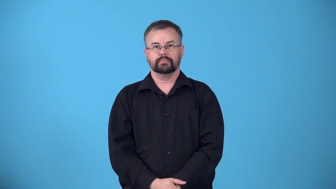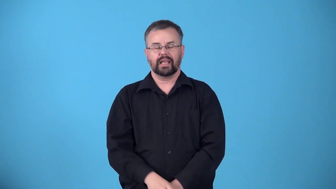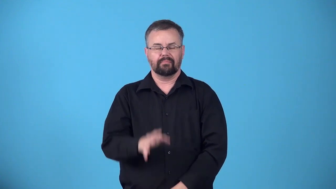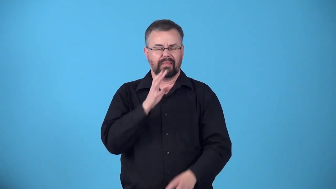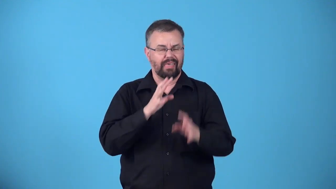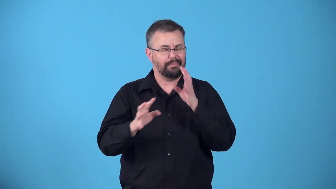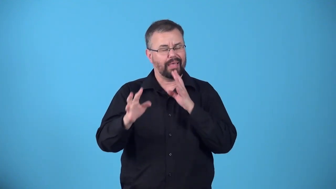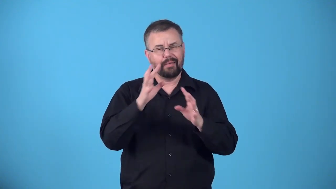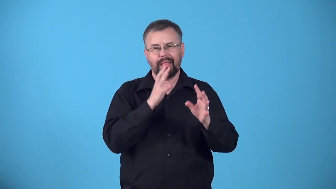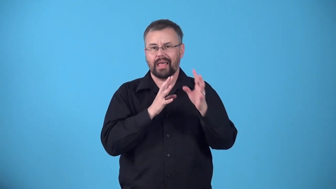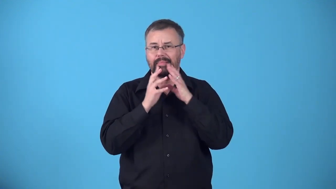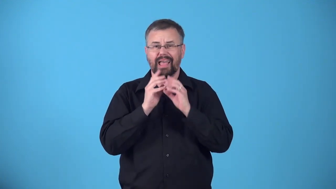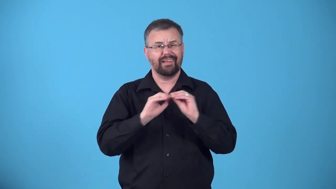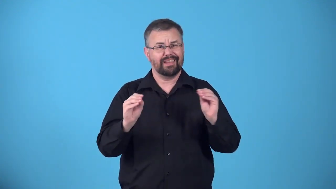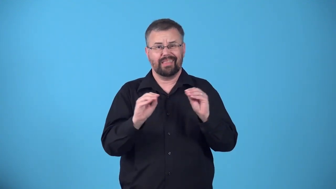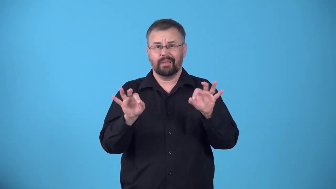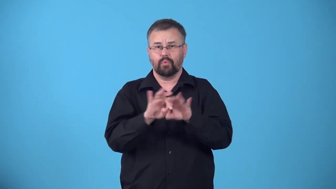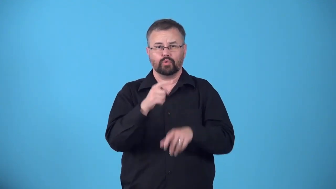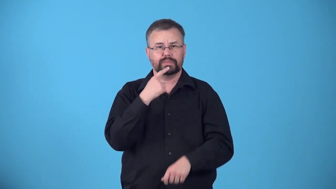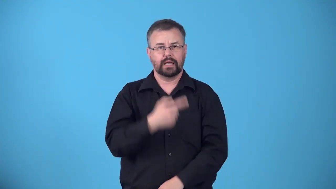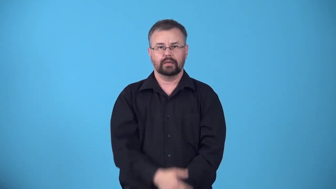a shallow brook babbles the loudest